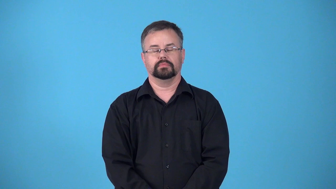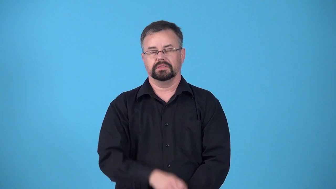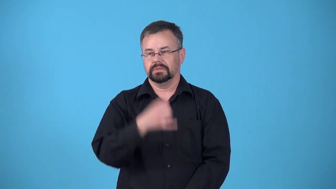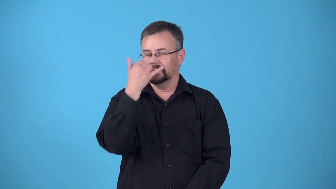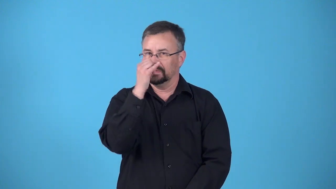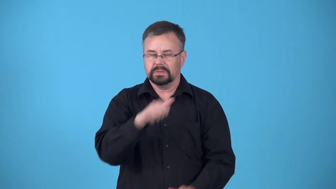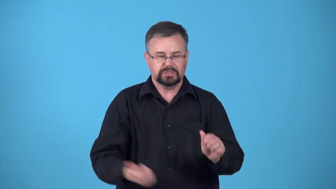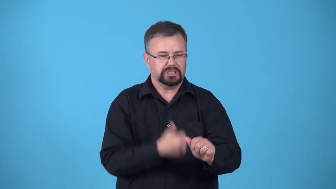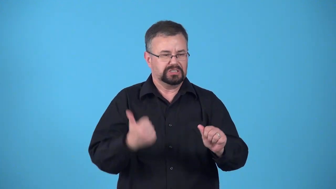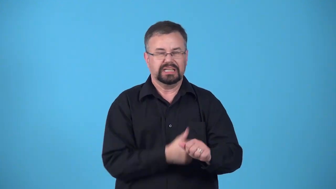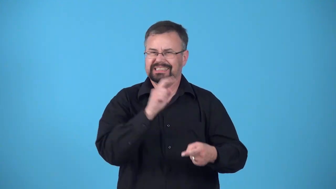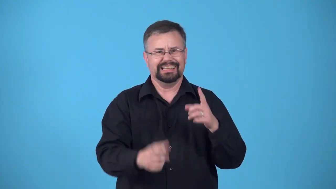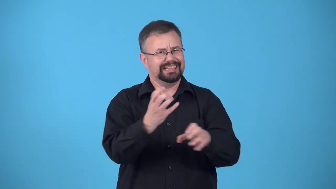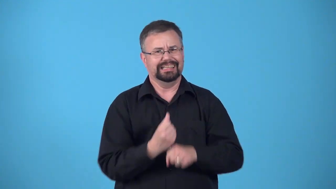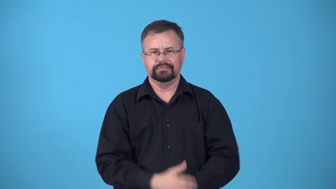wild goose chase